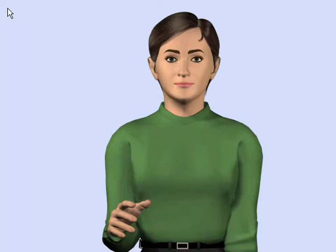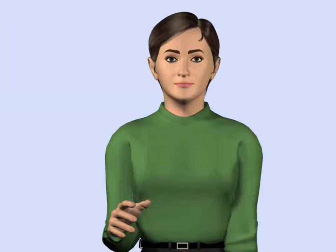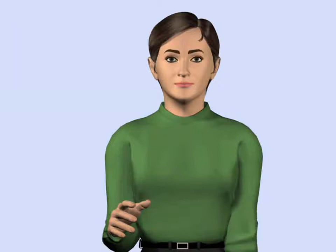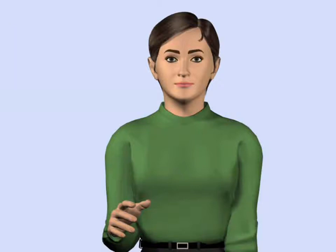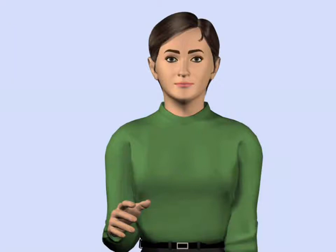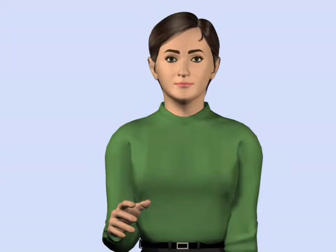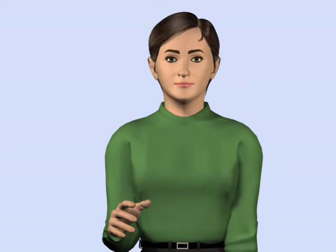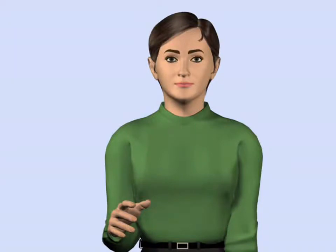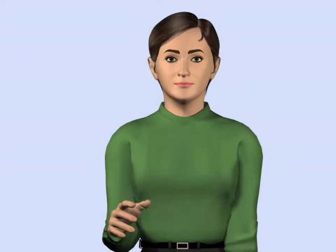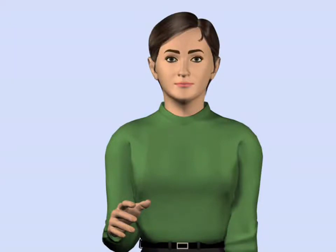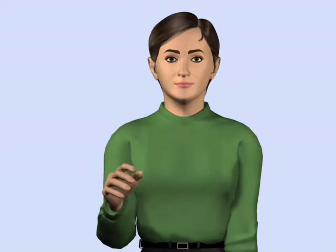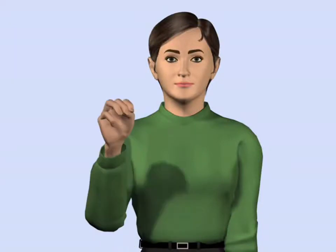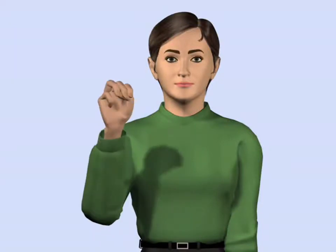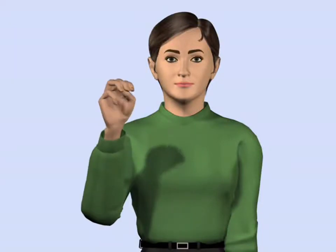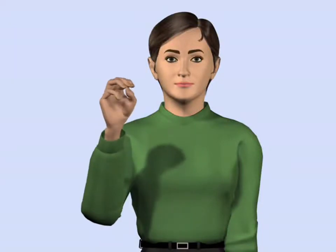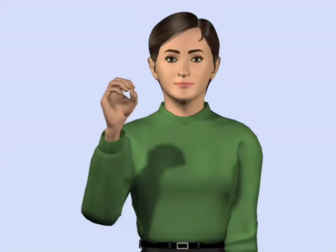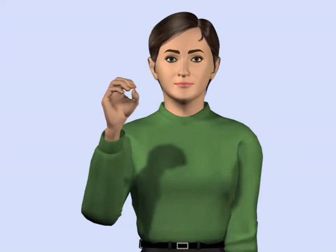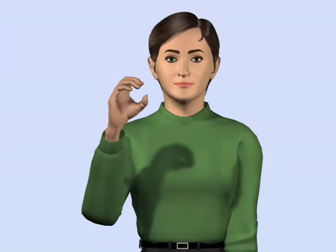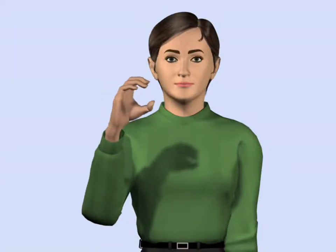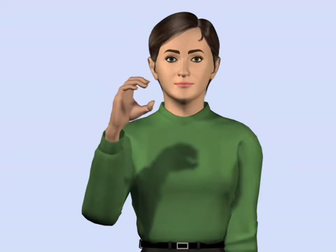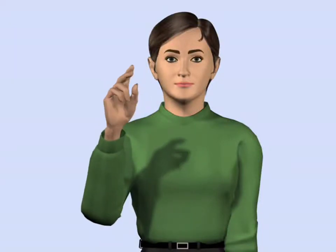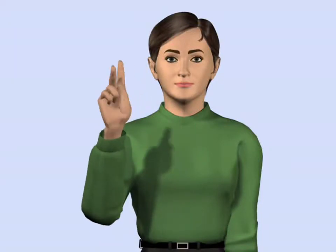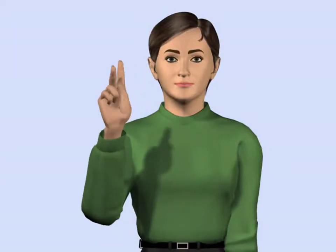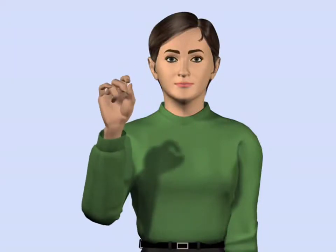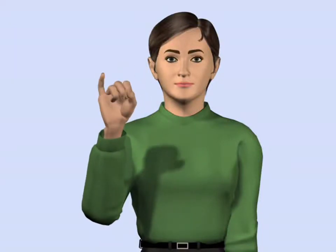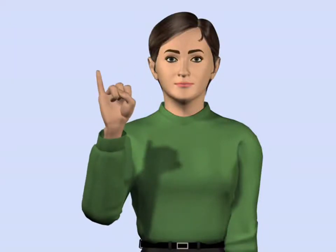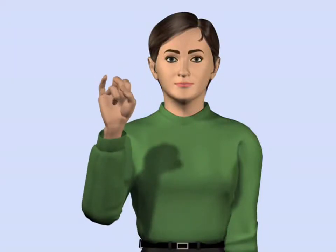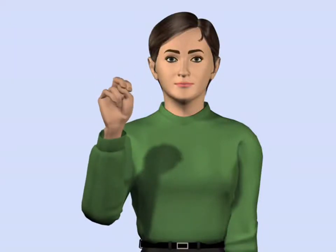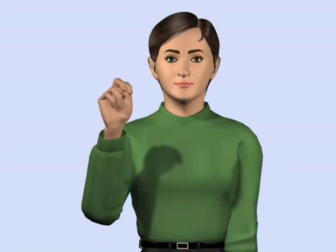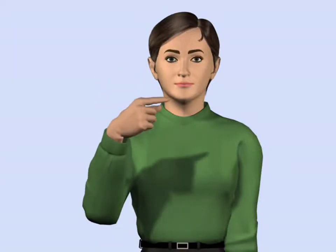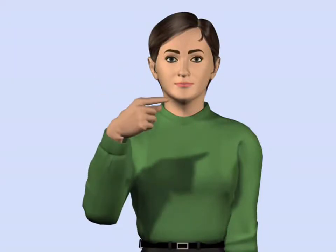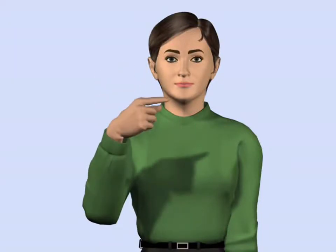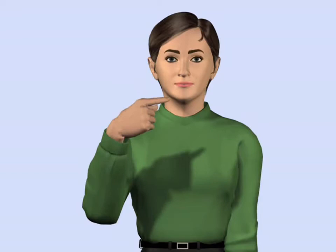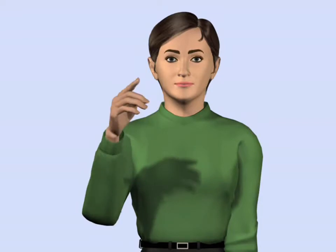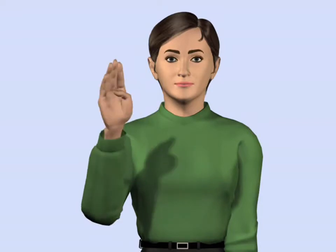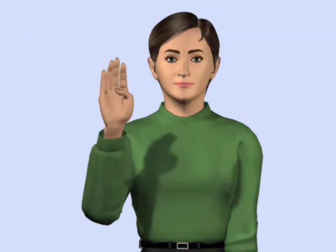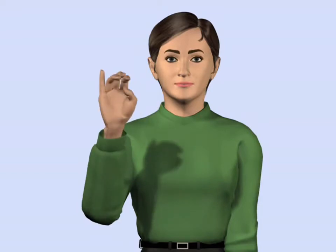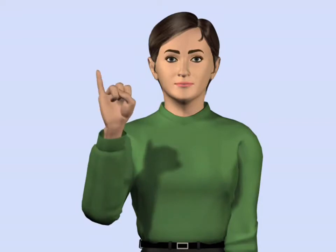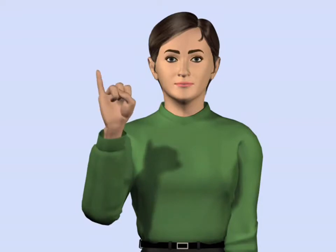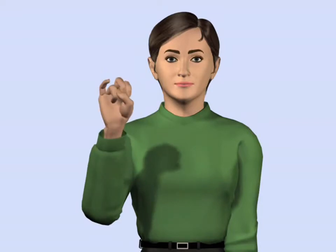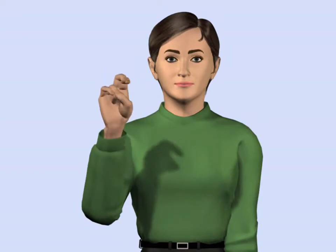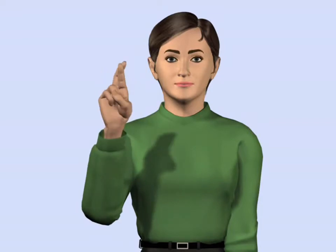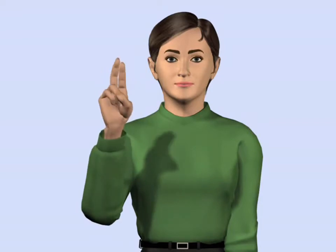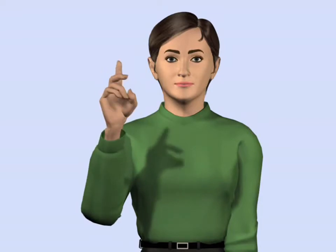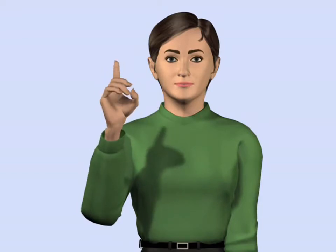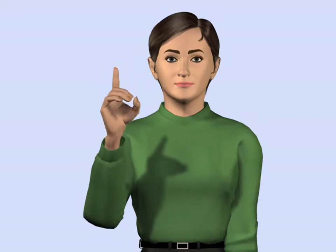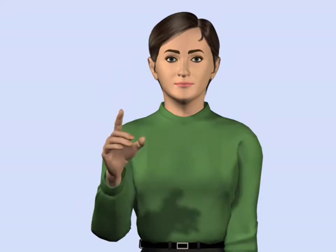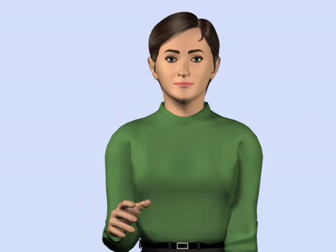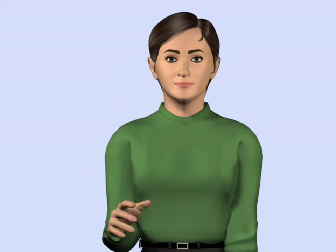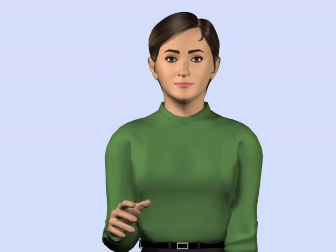mockingbird